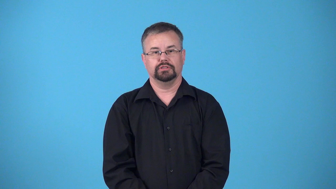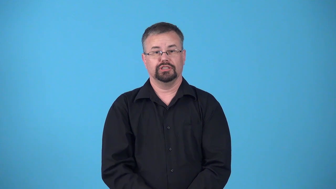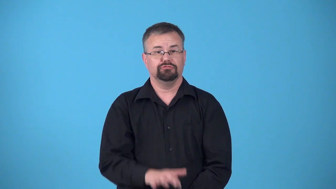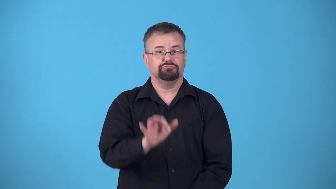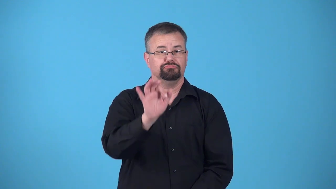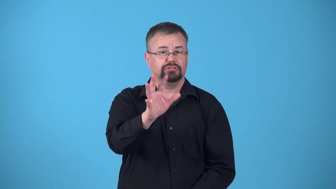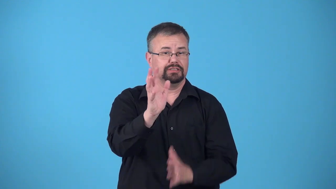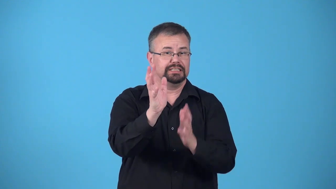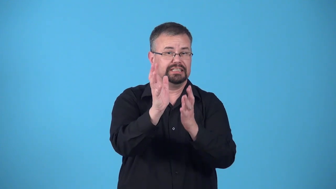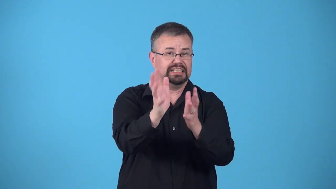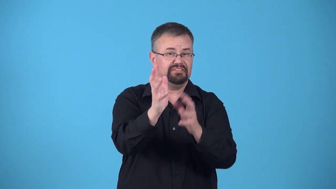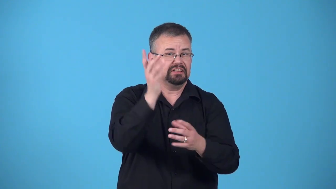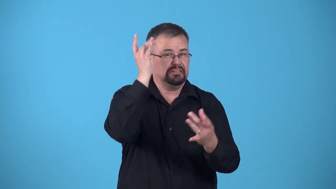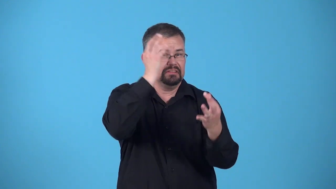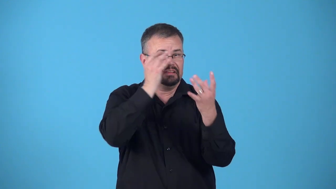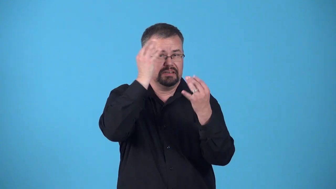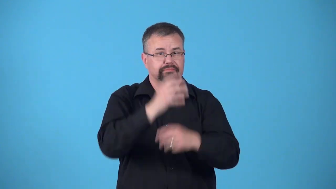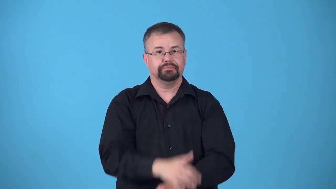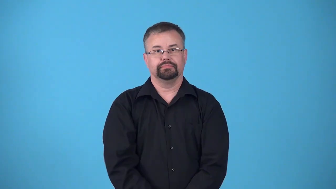i'll leave you with something to chew on